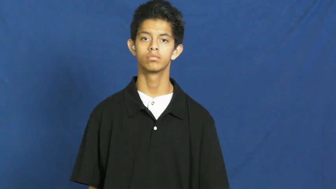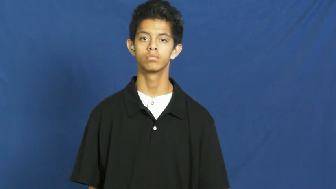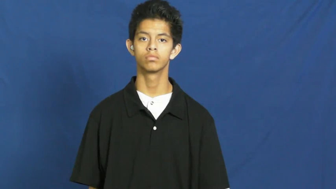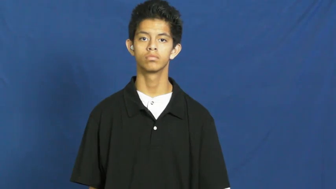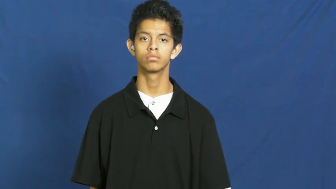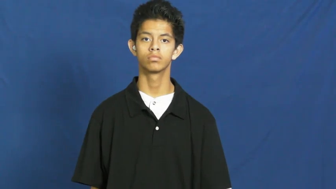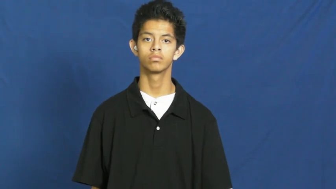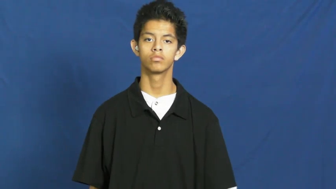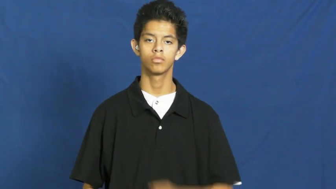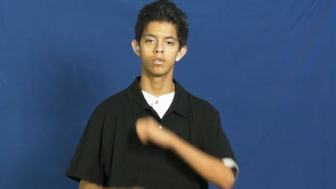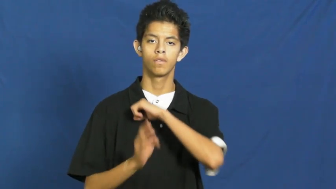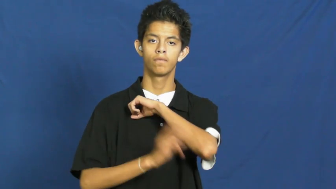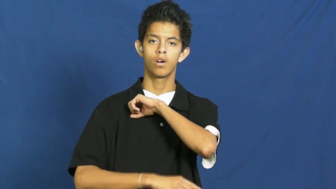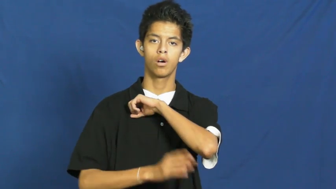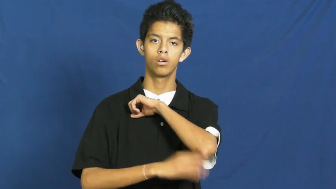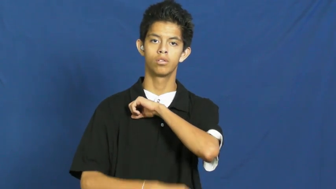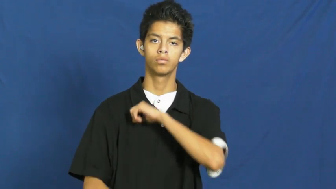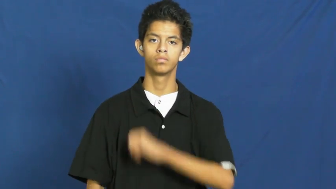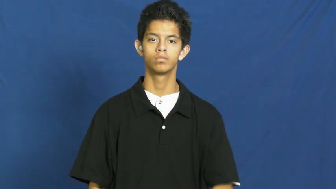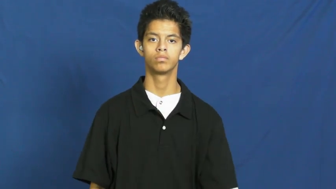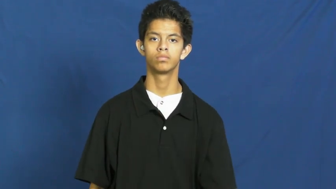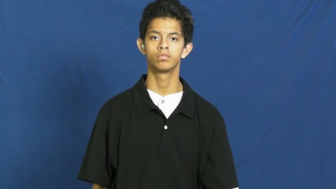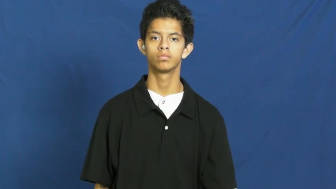autumn